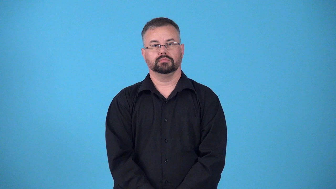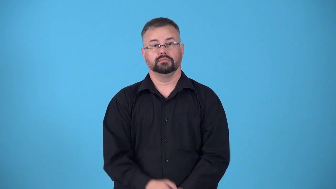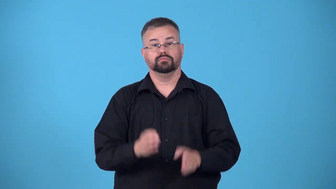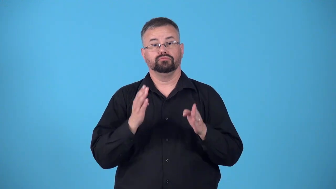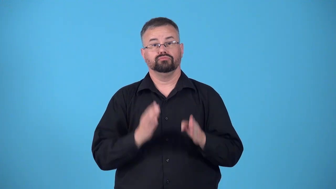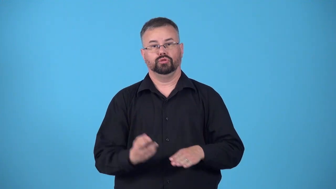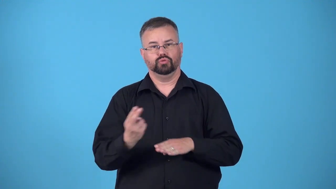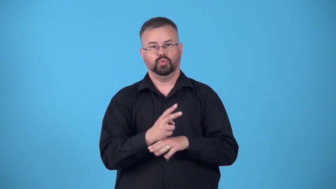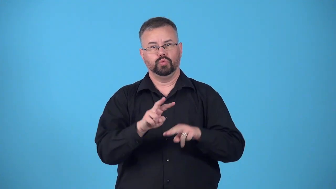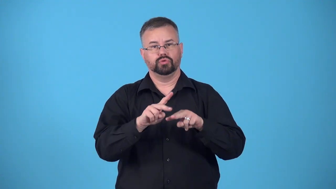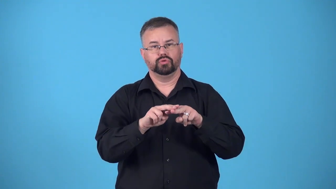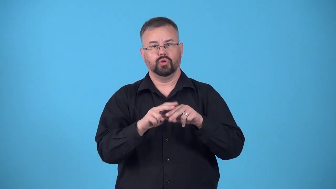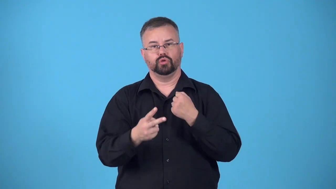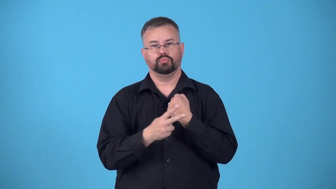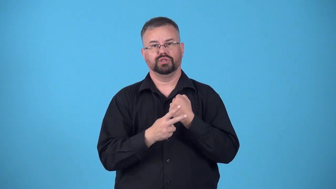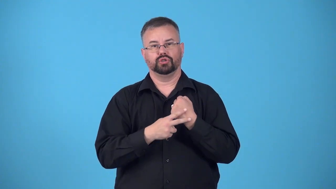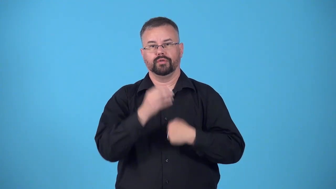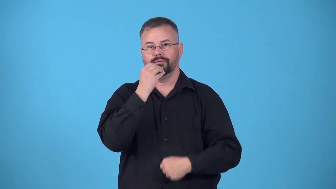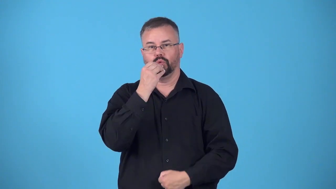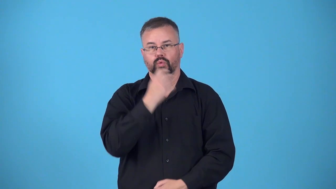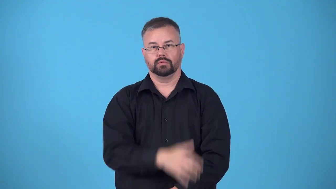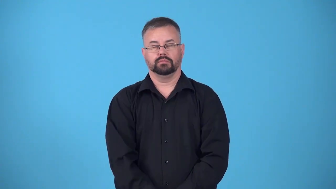salter